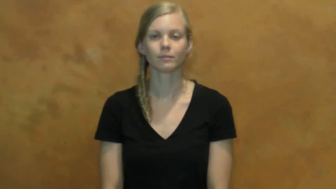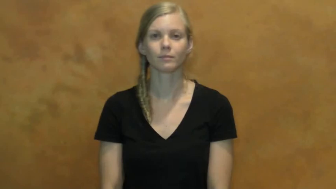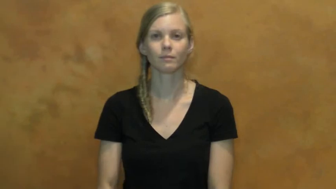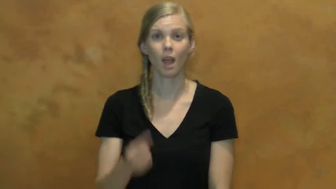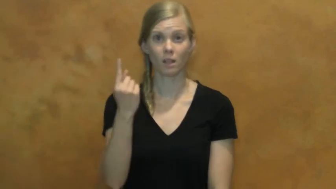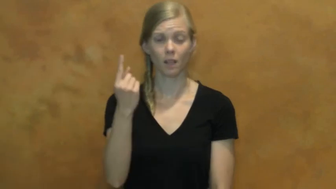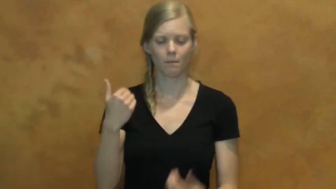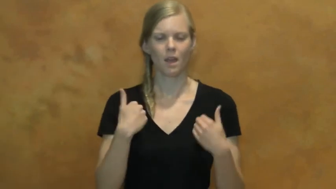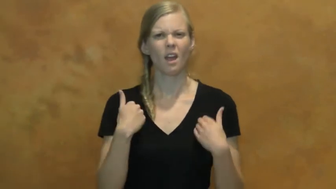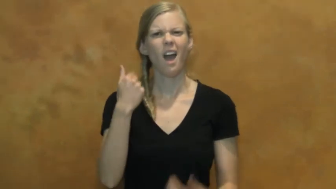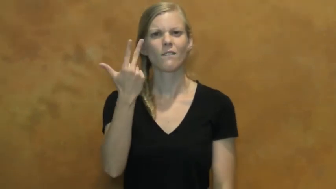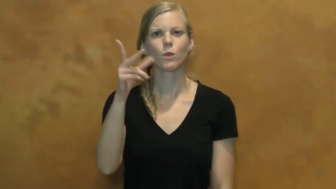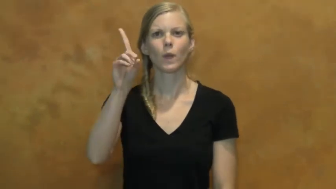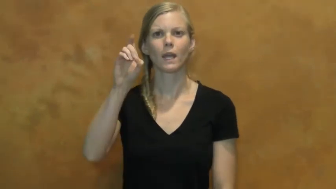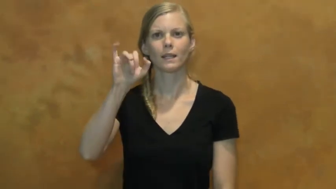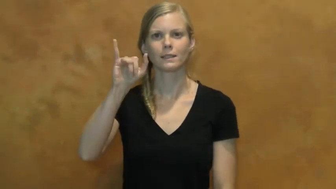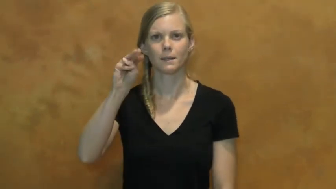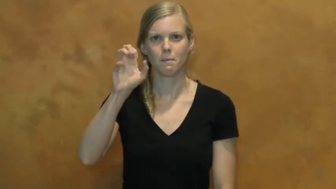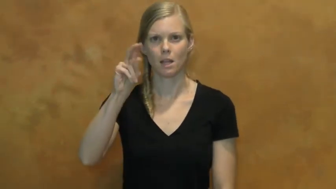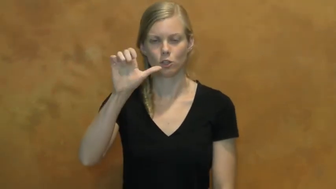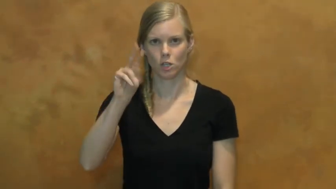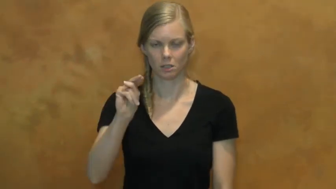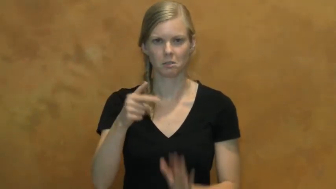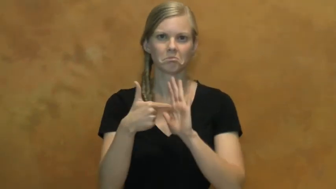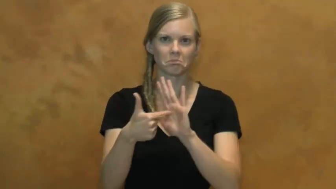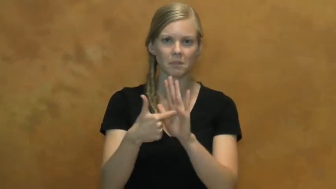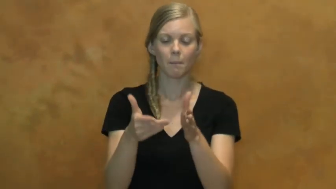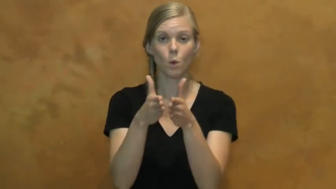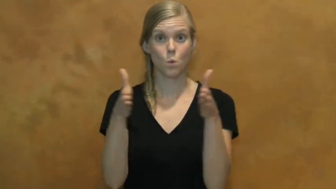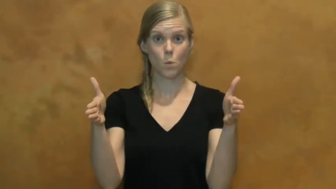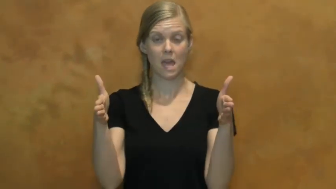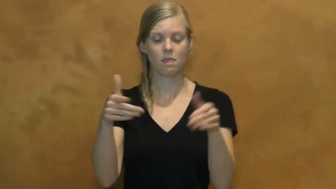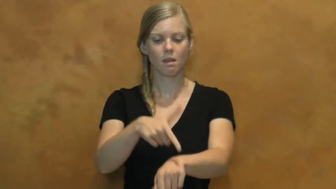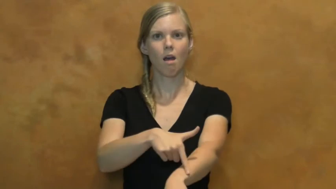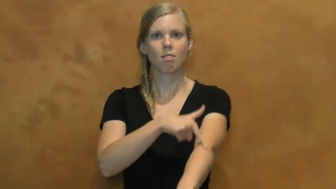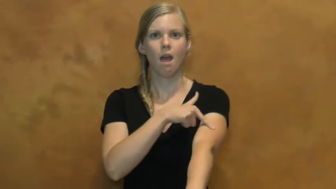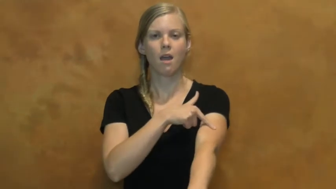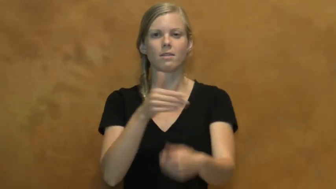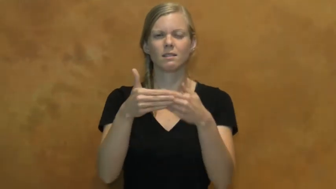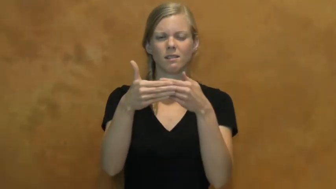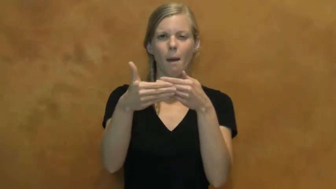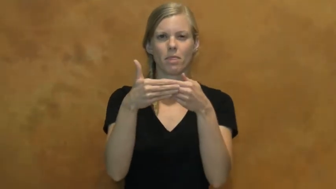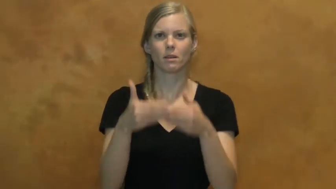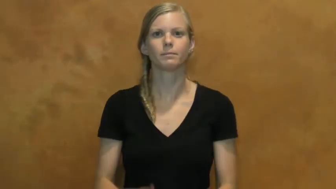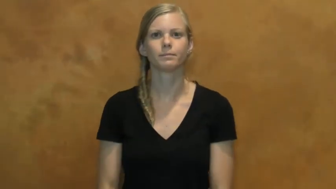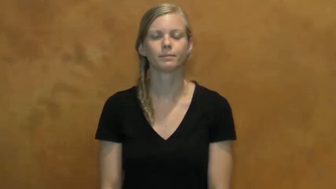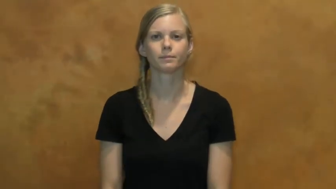3D